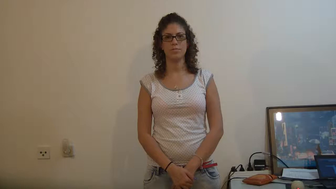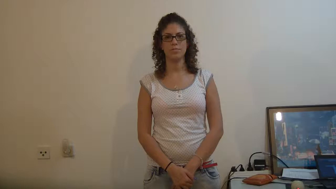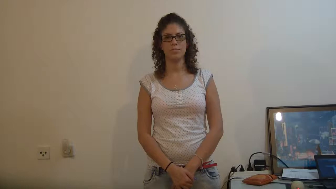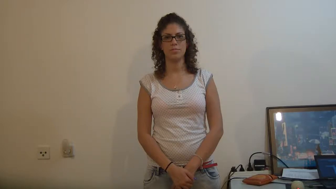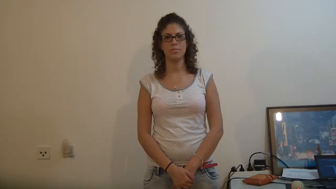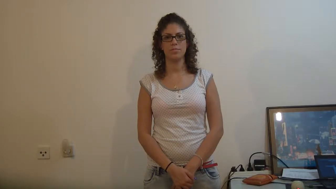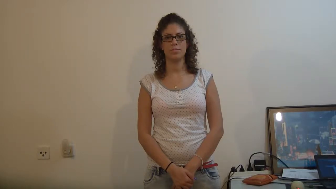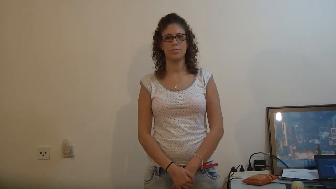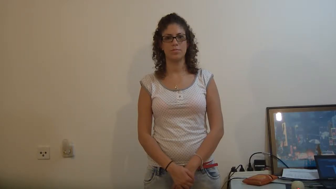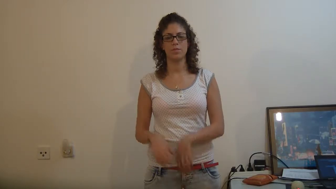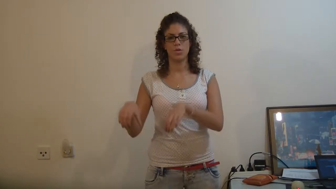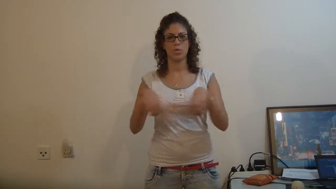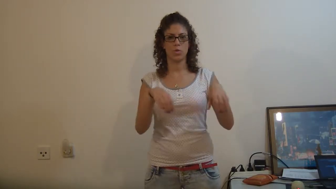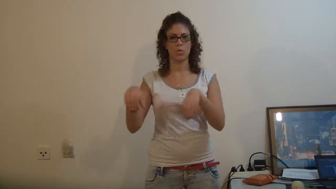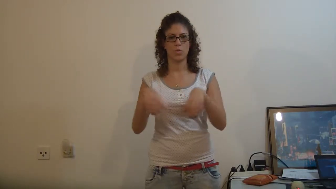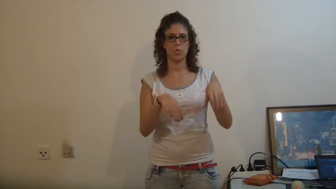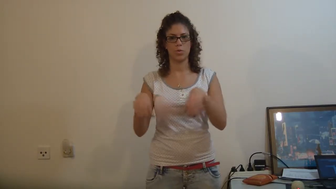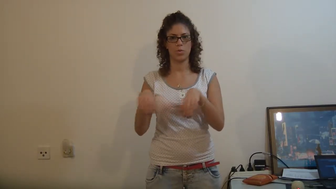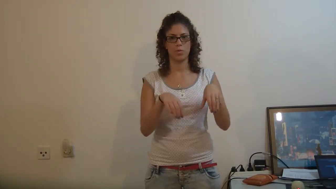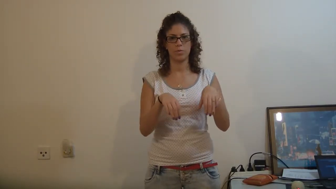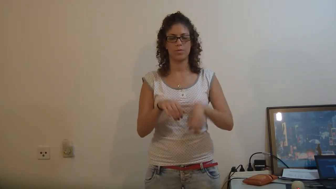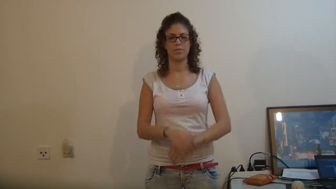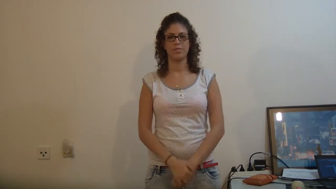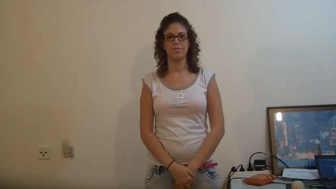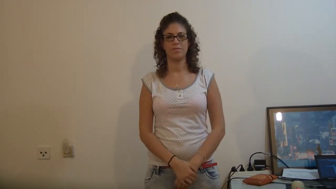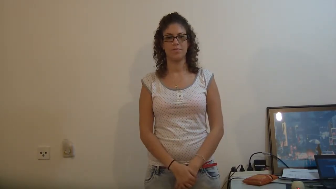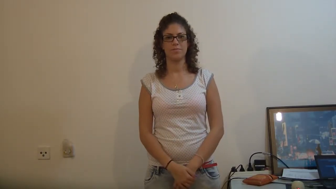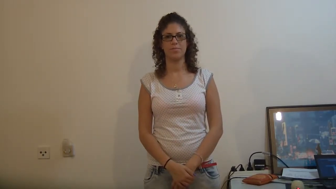Do